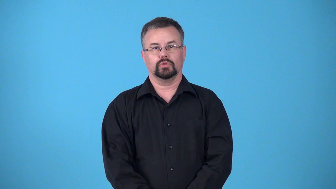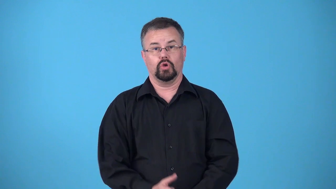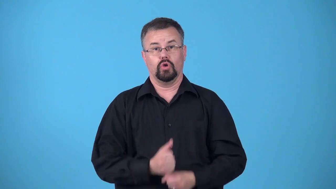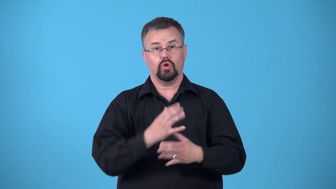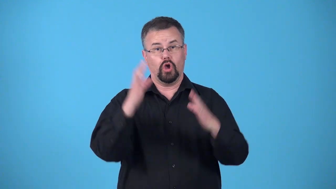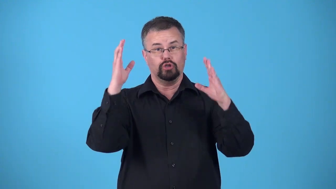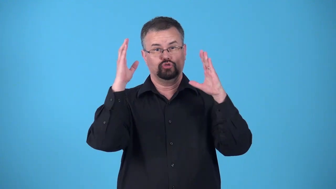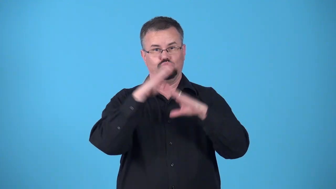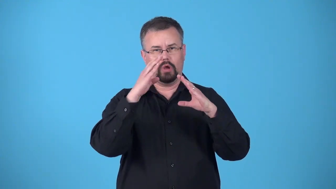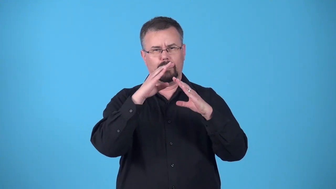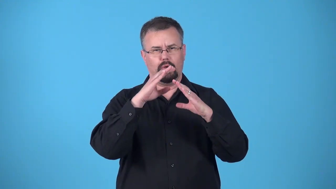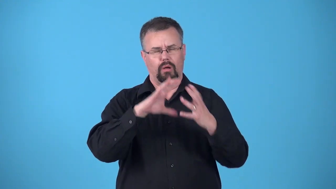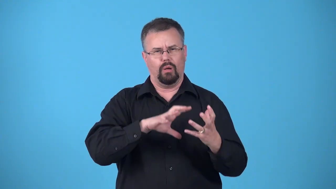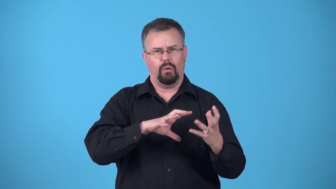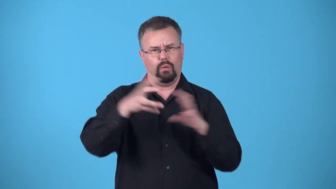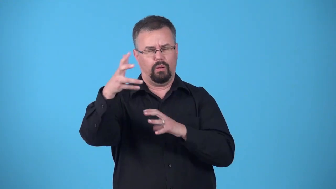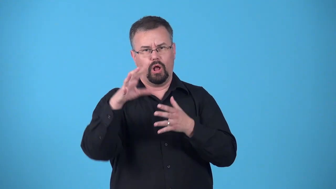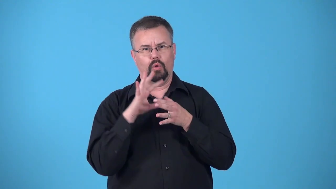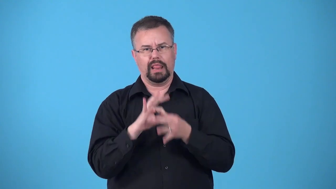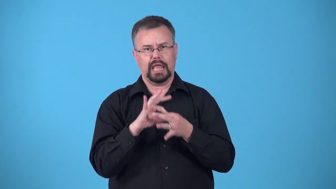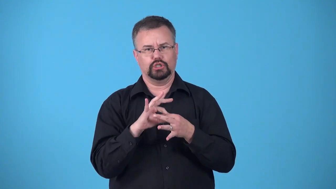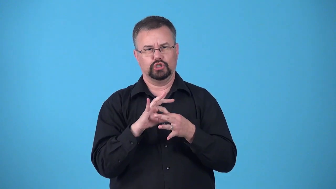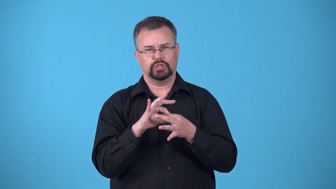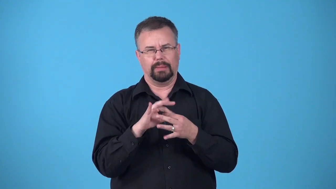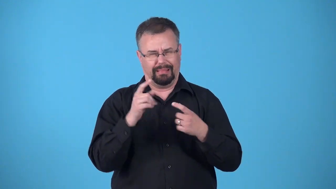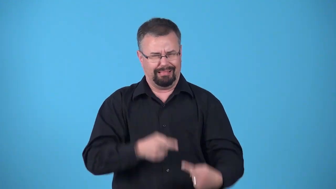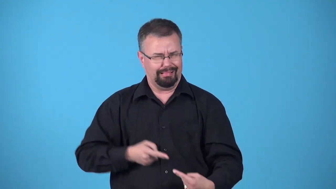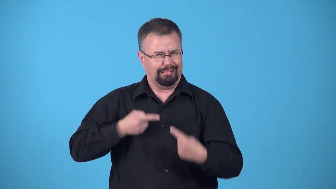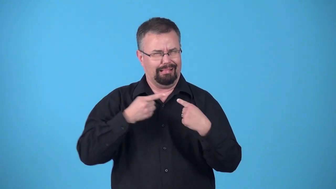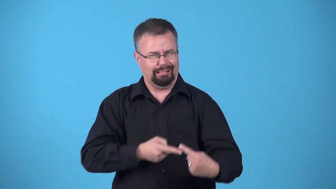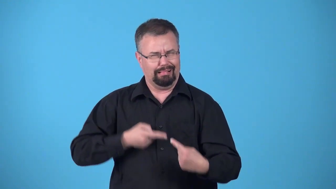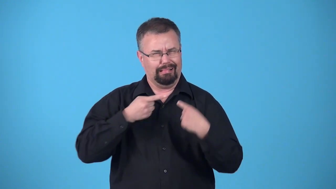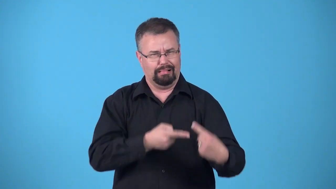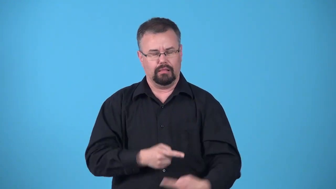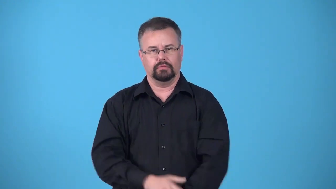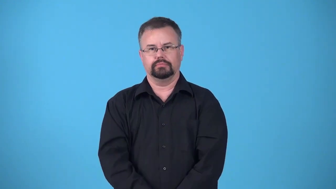rock the boat